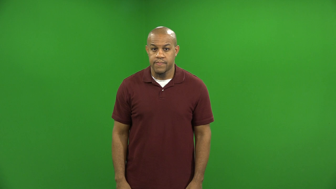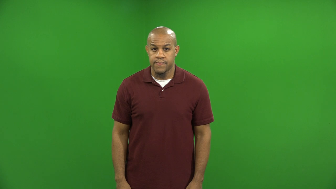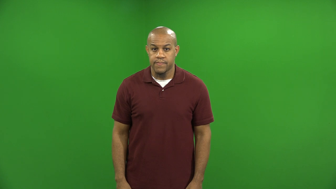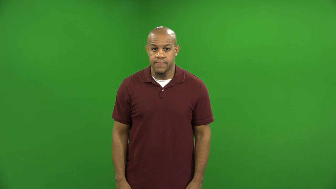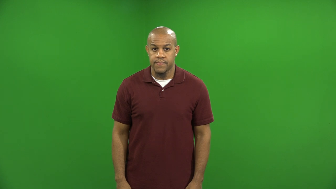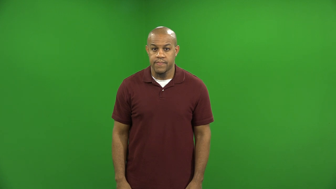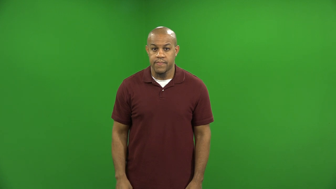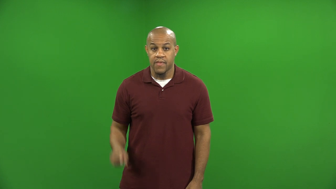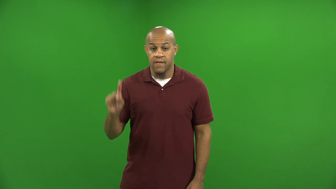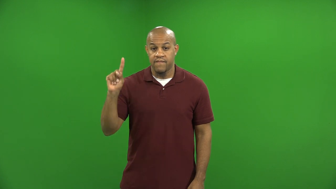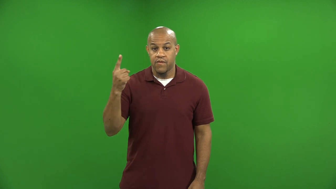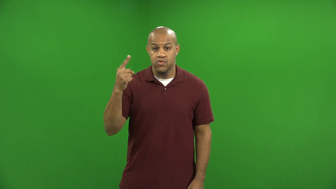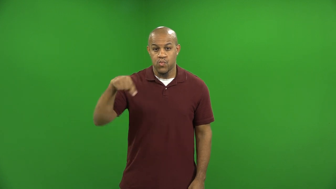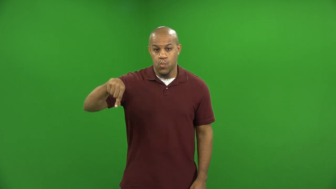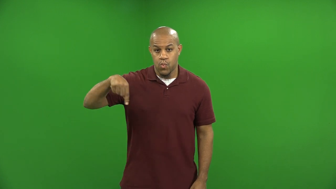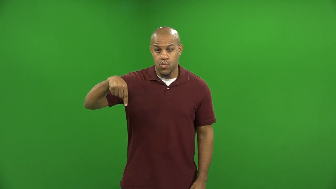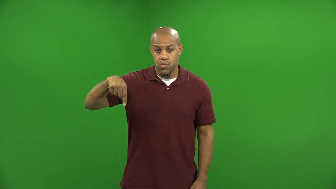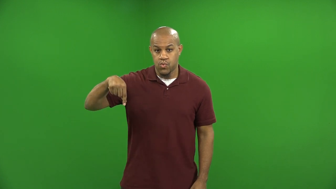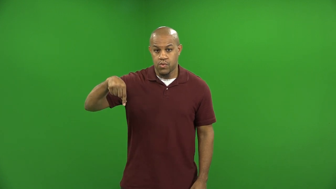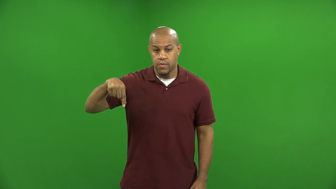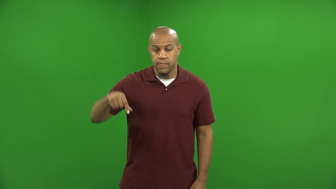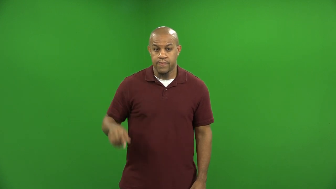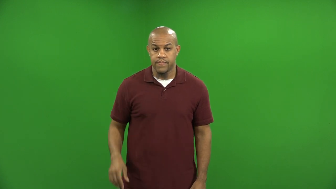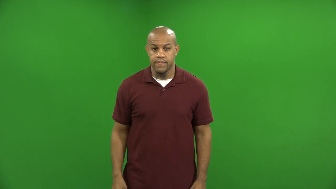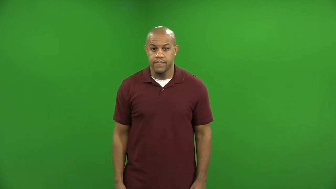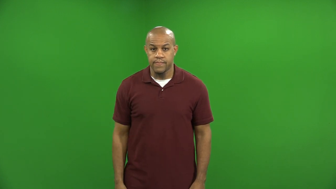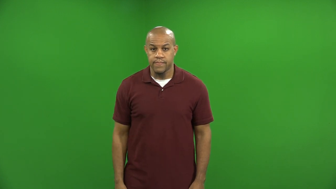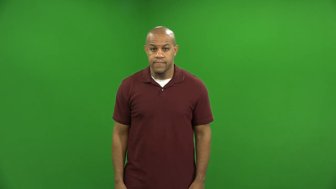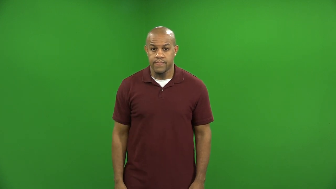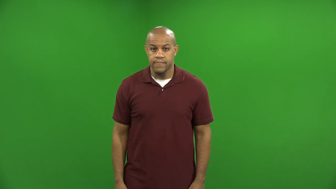First quarter